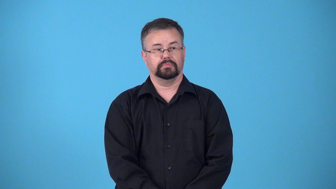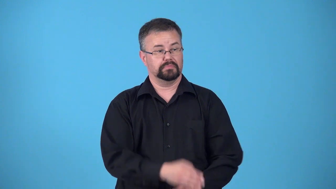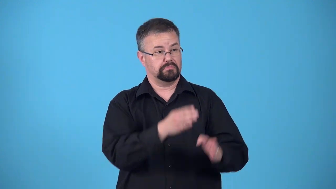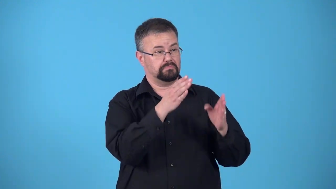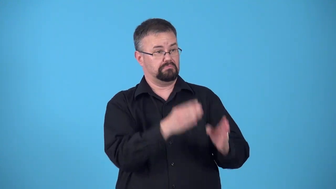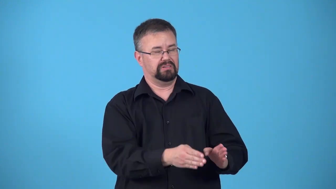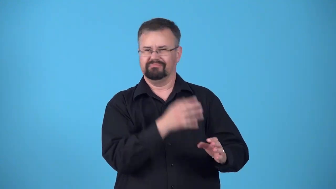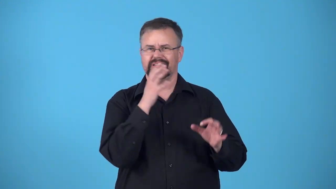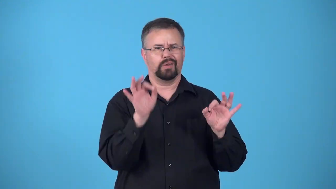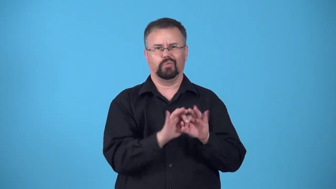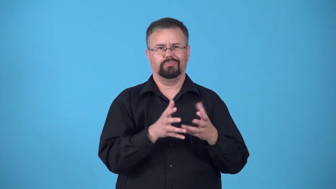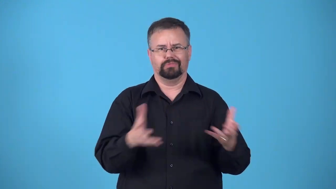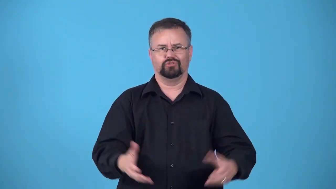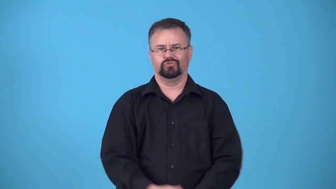waste of skin